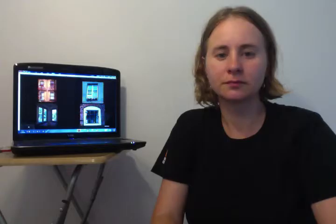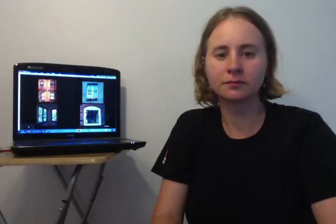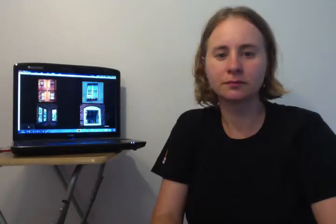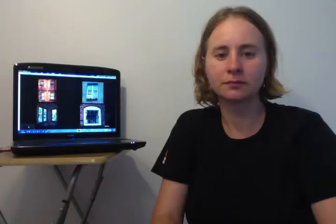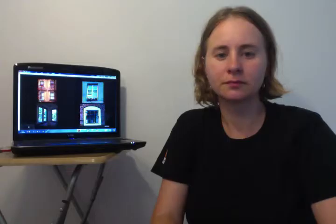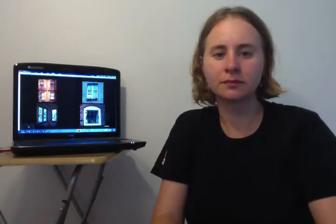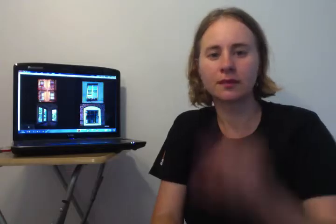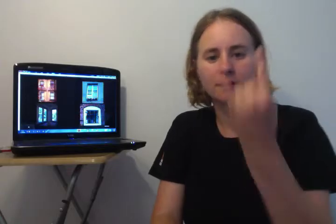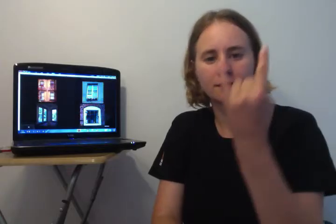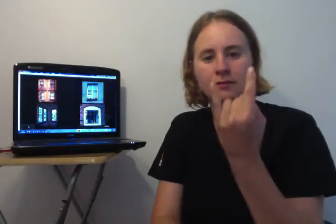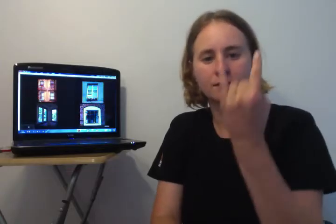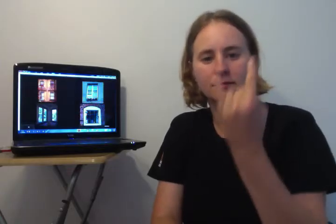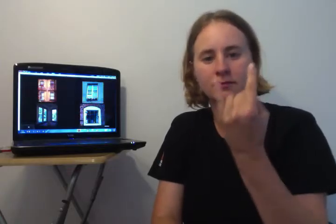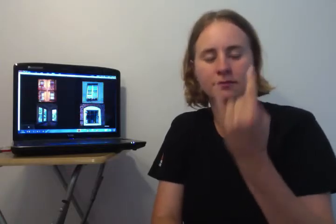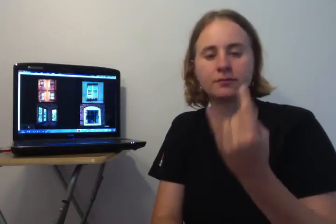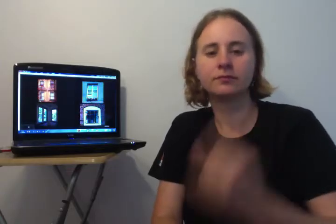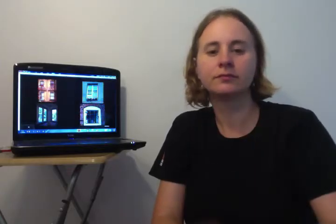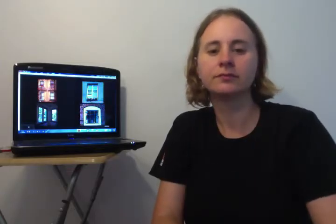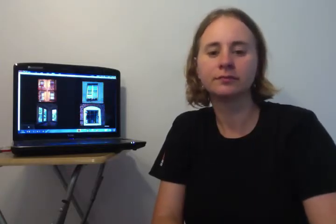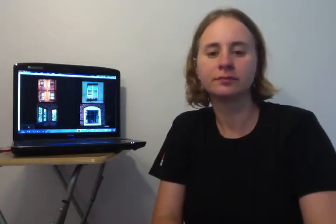window